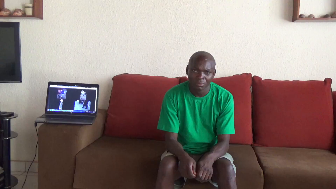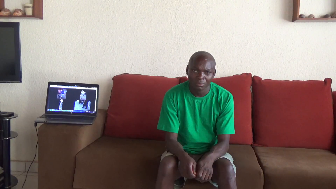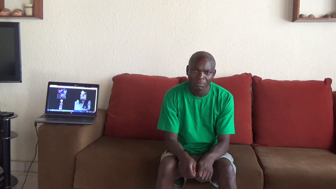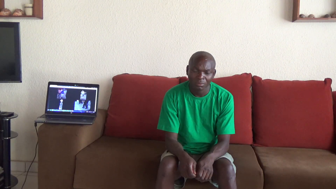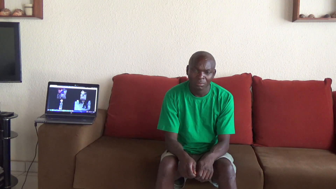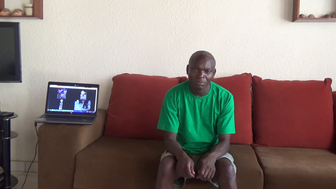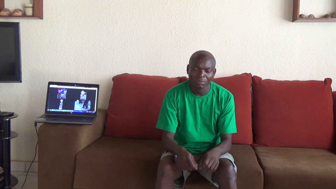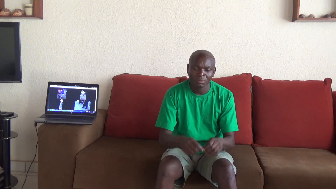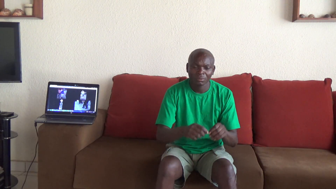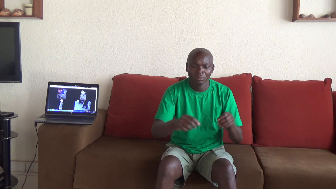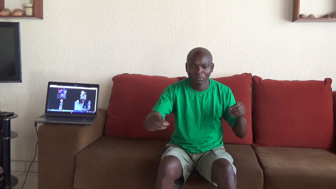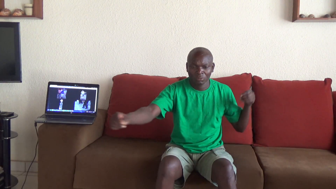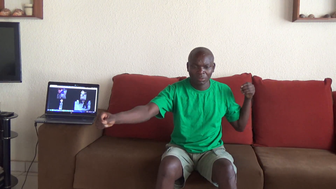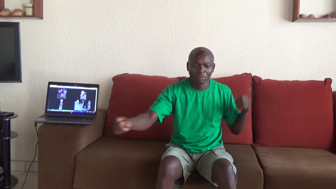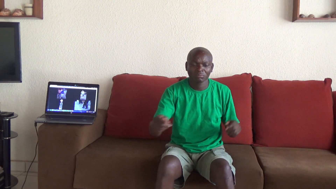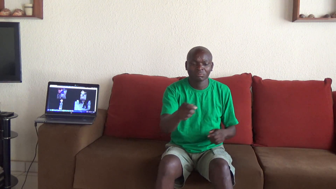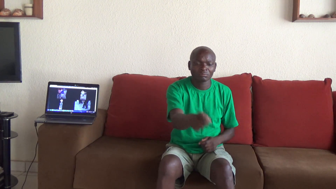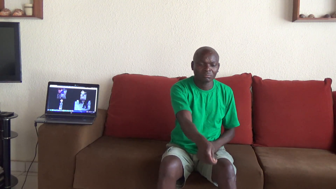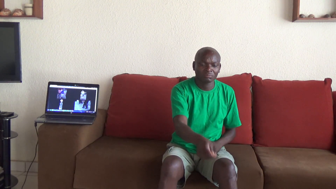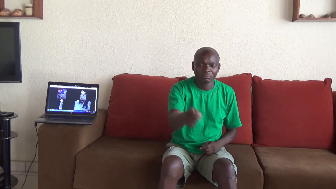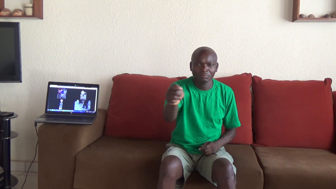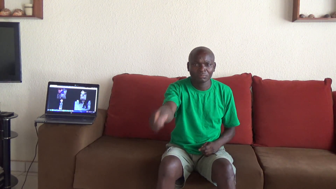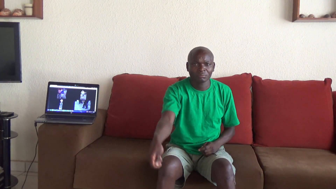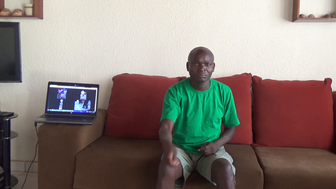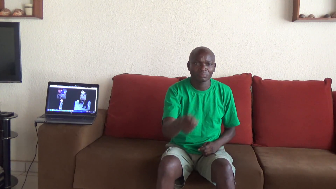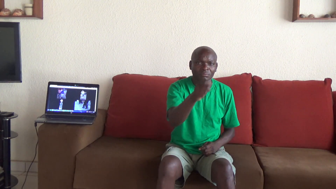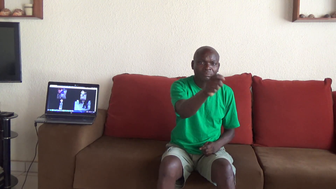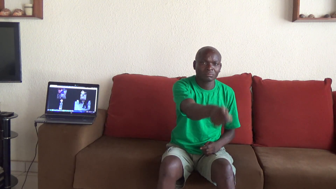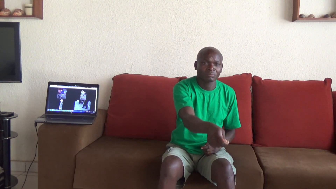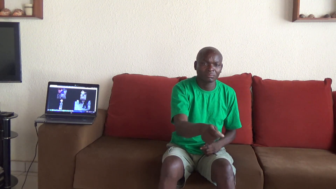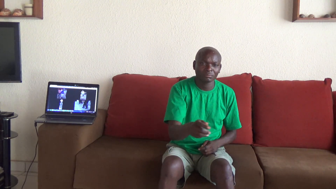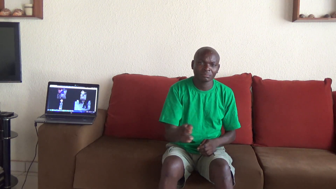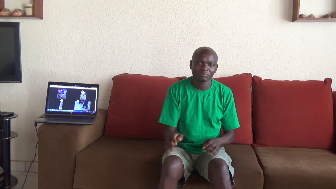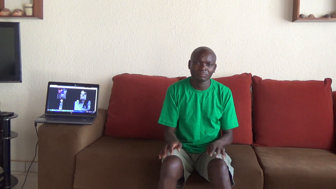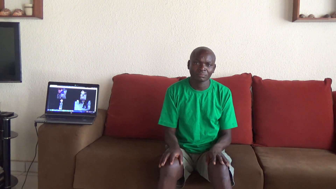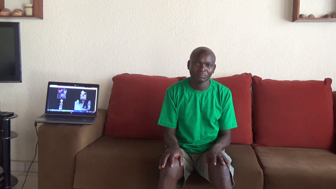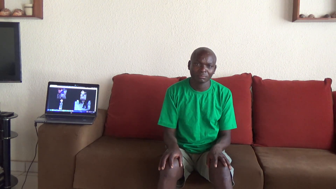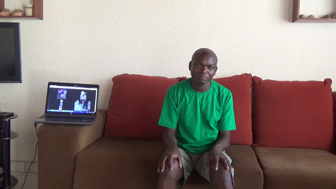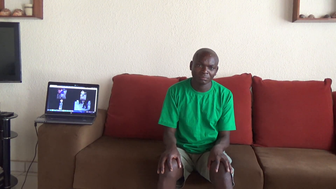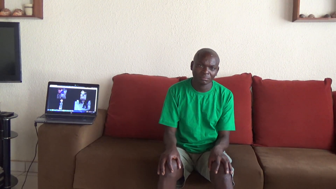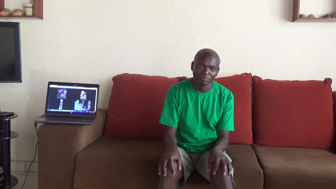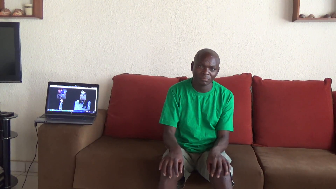whitecane